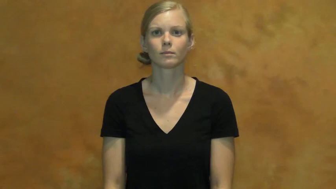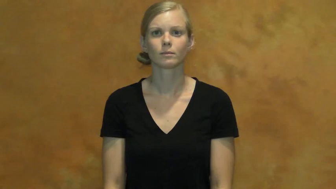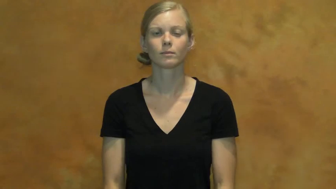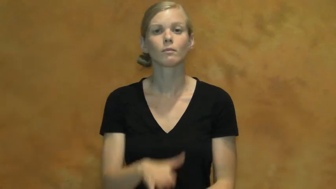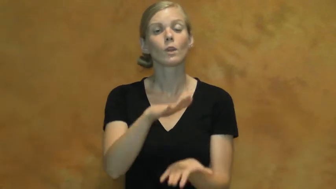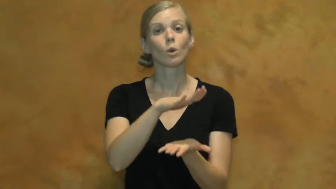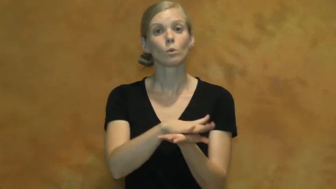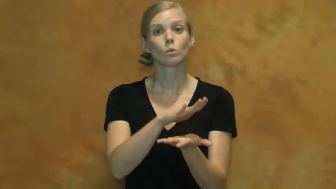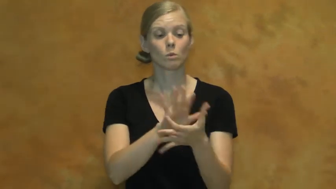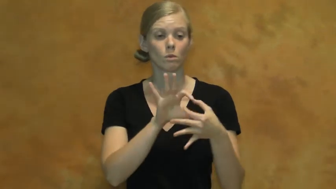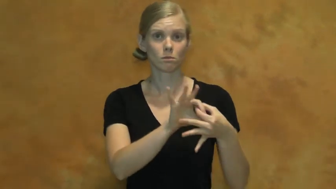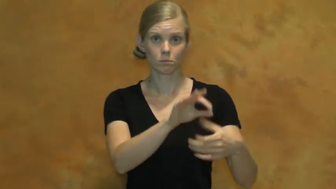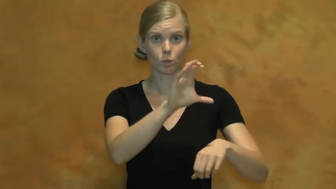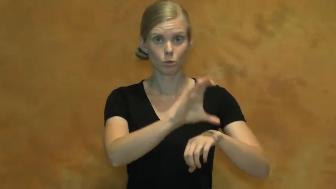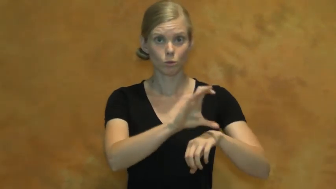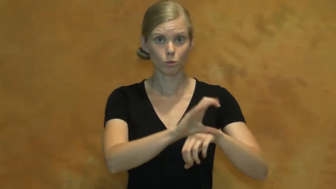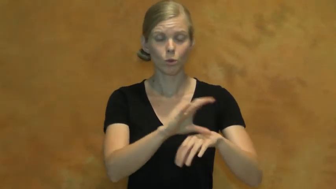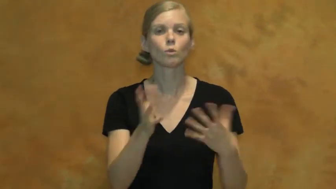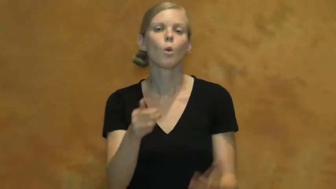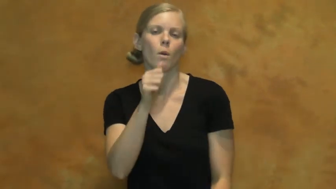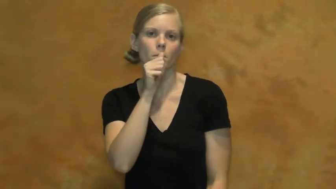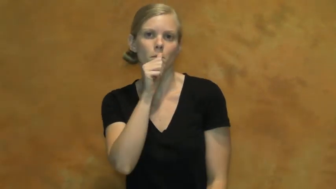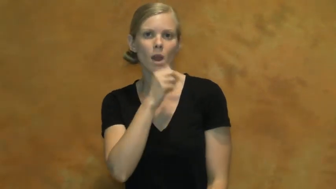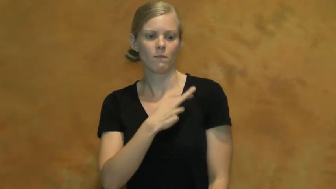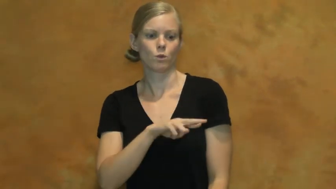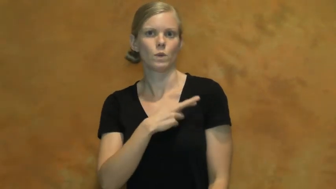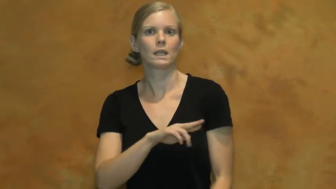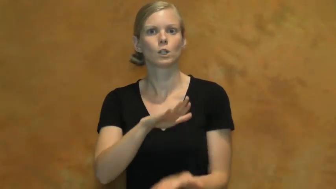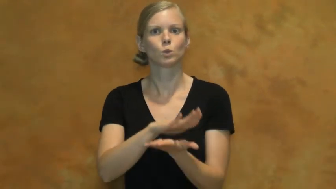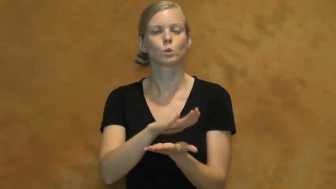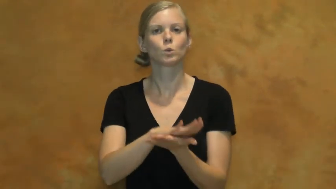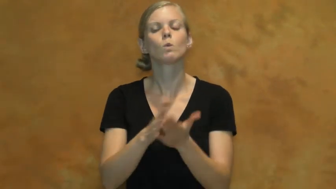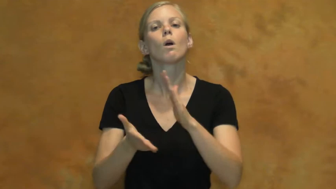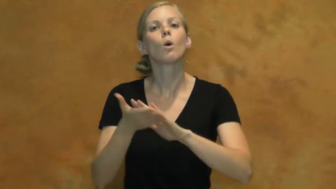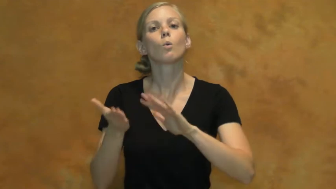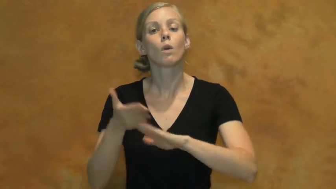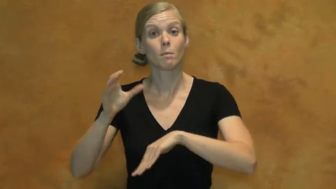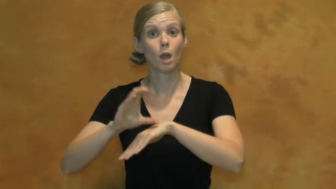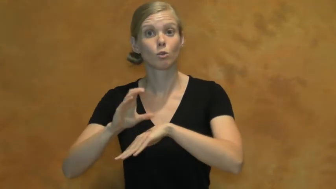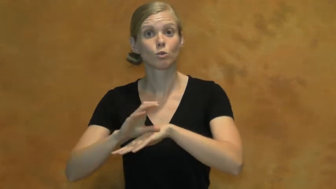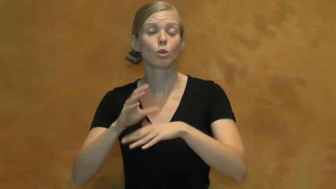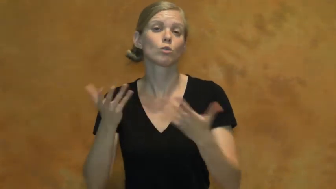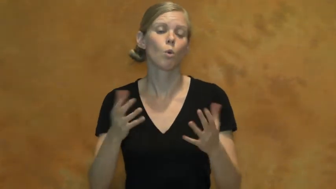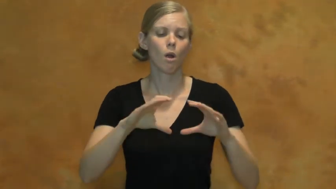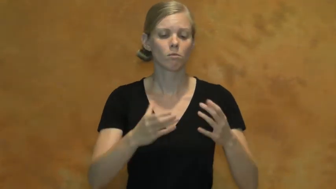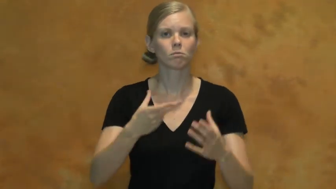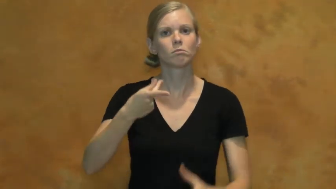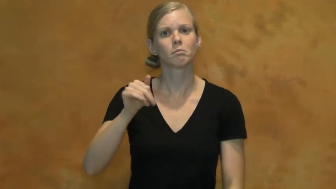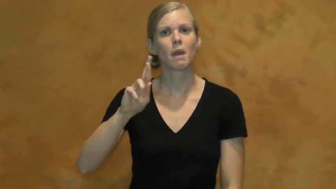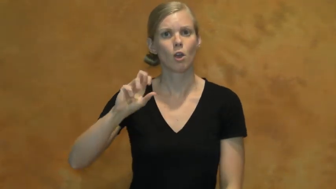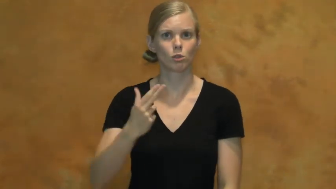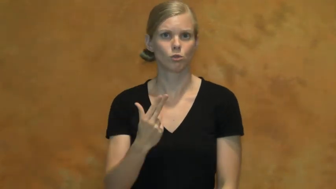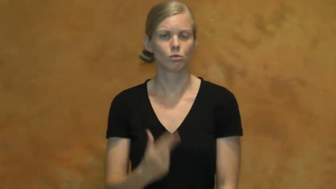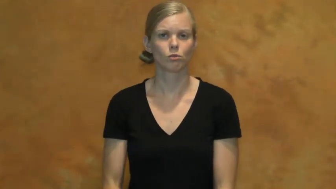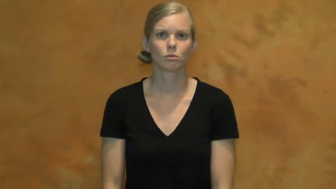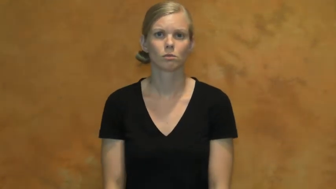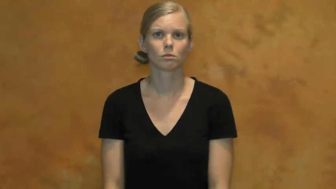parochial school